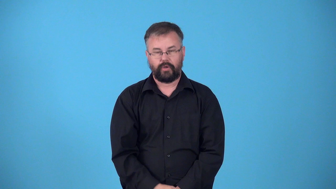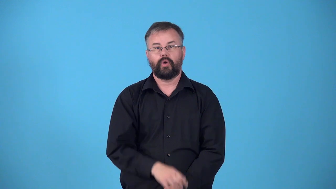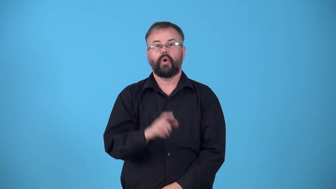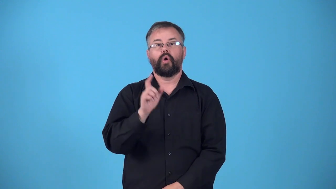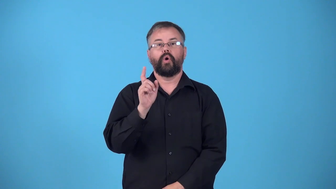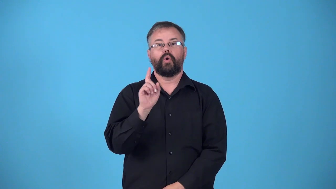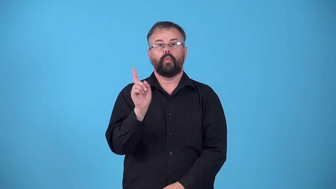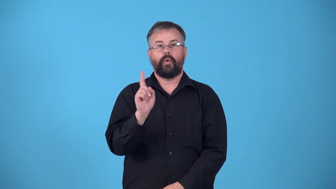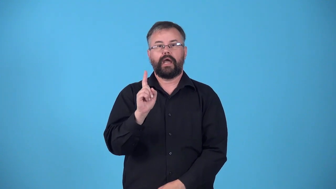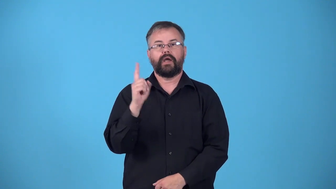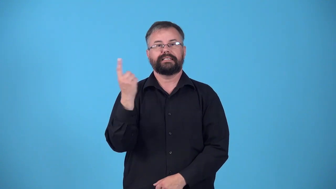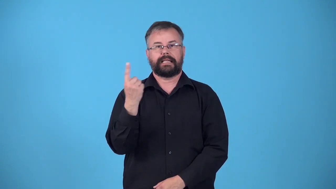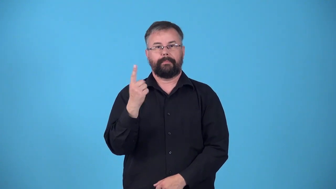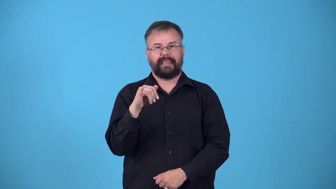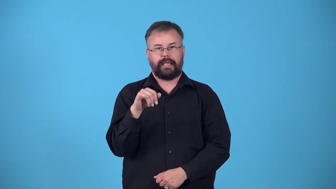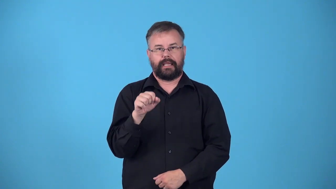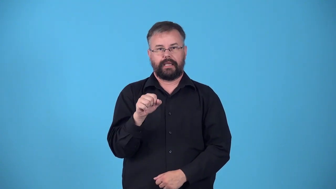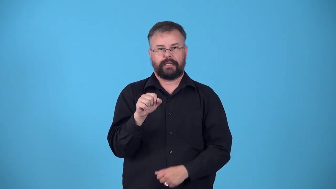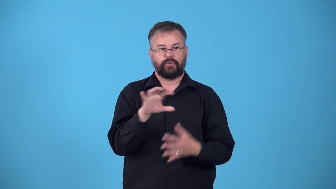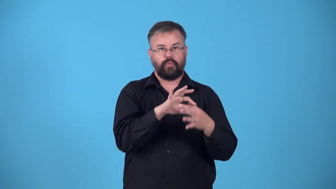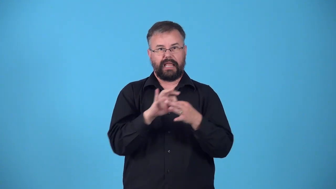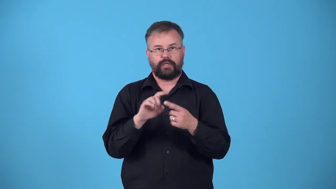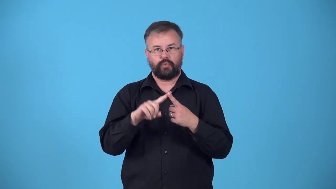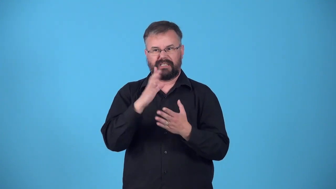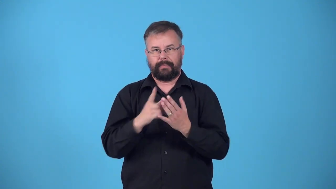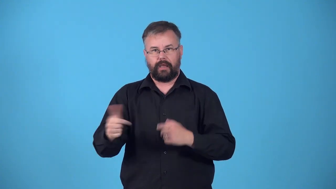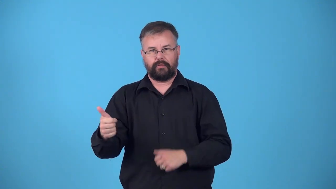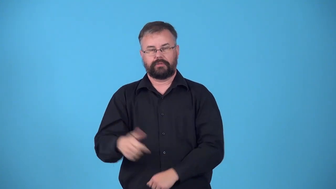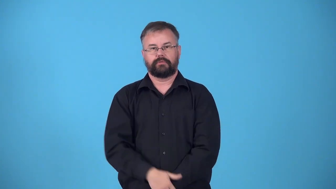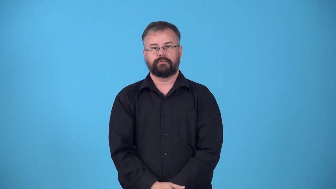relative position